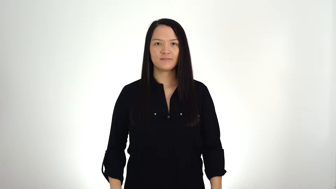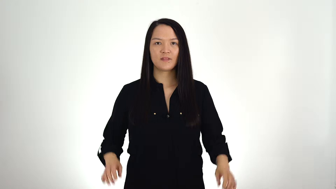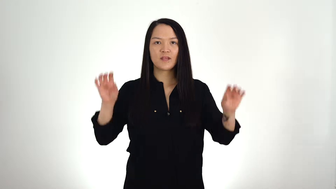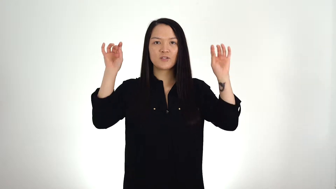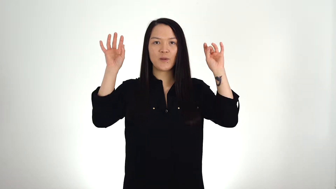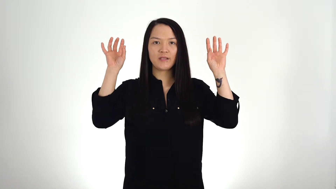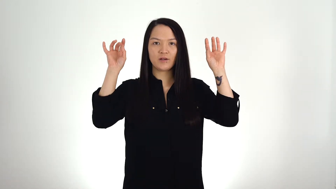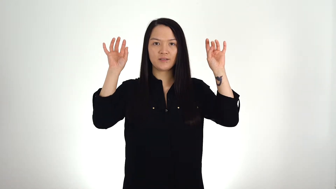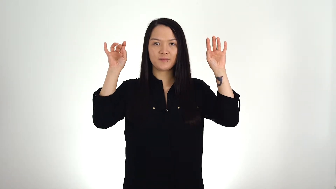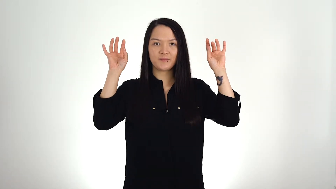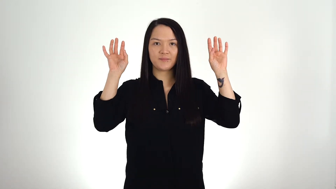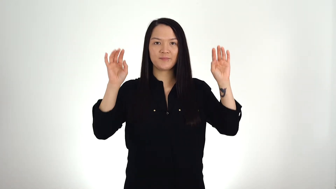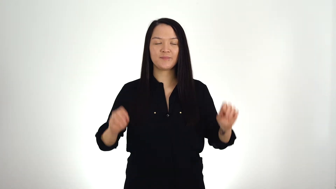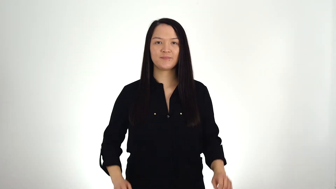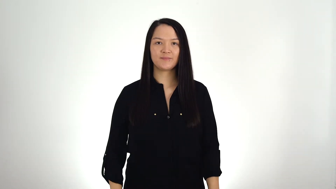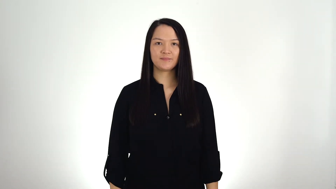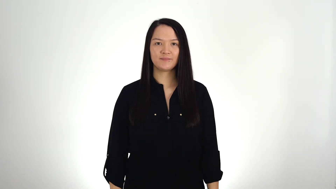Twinkle